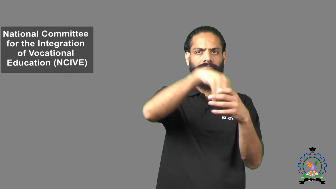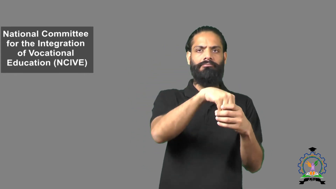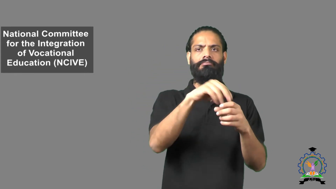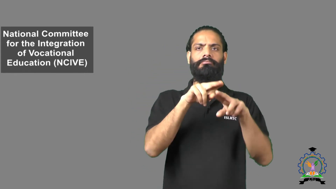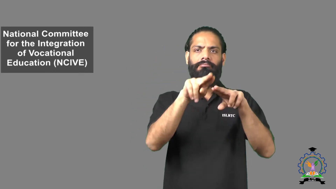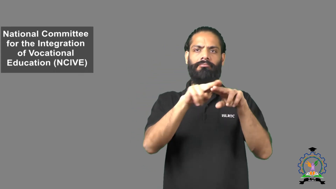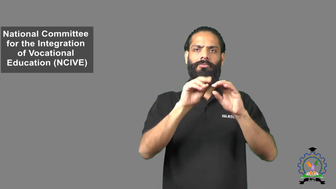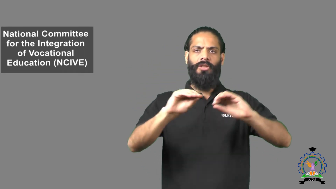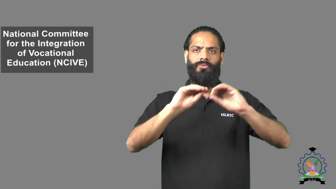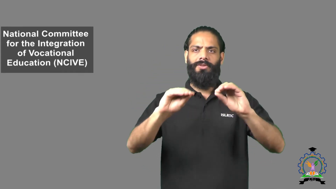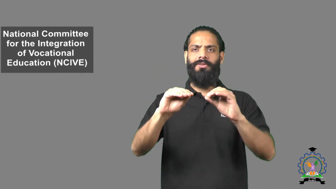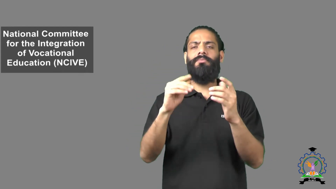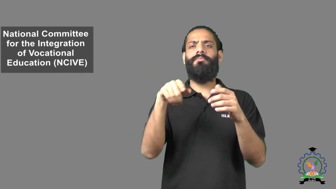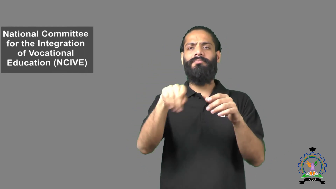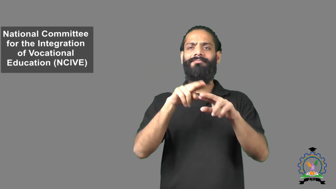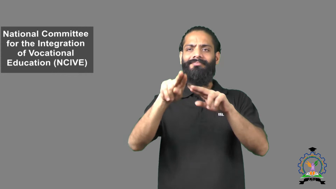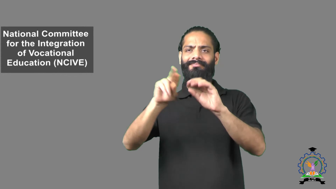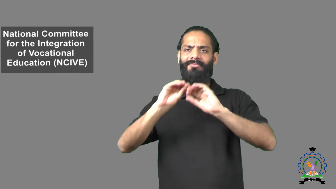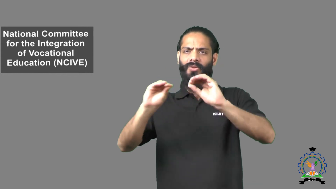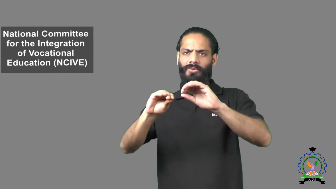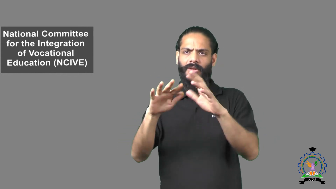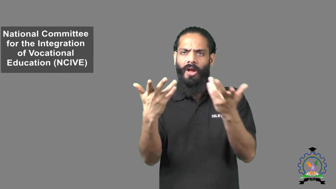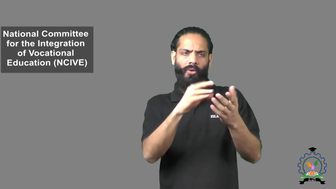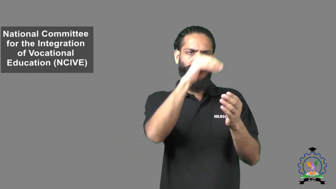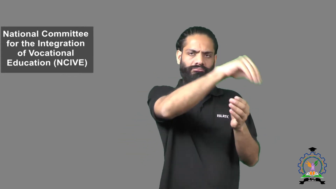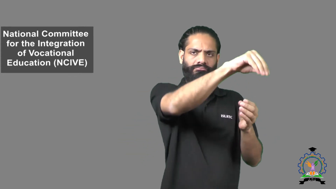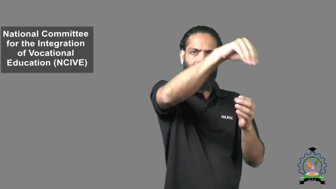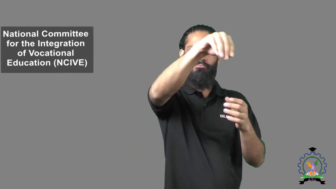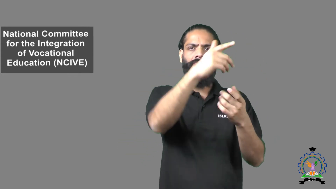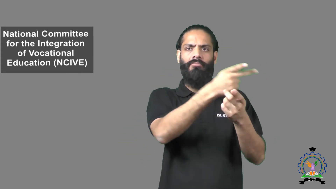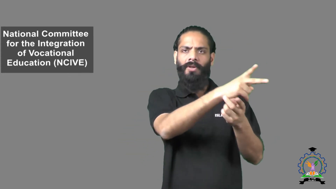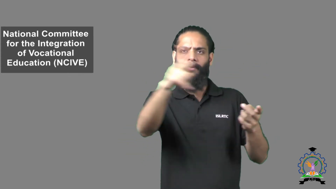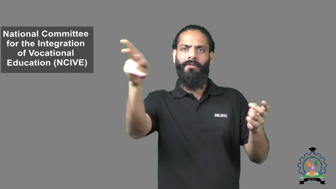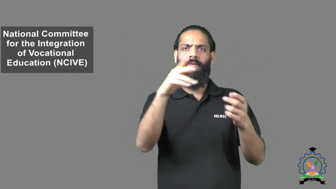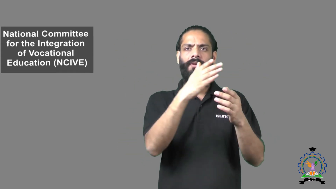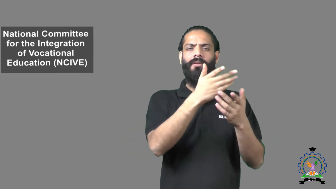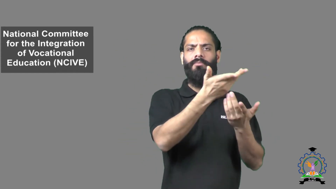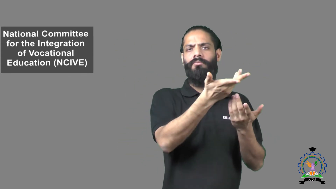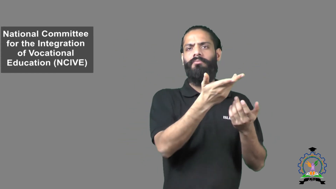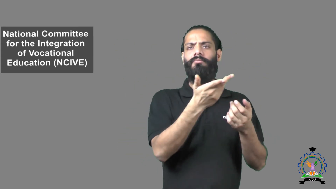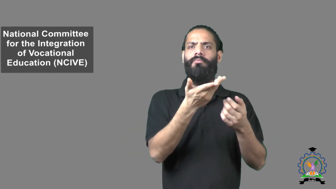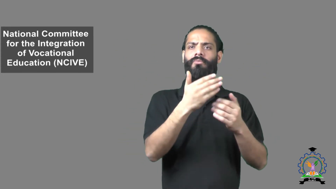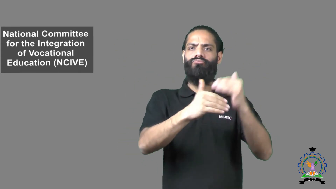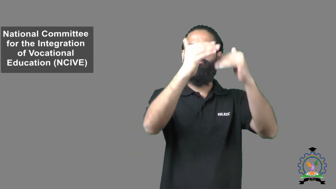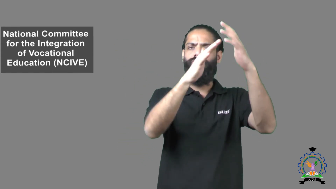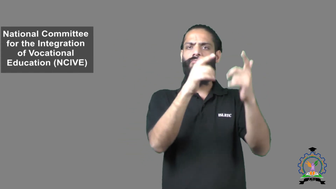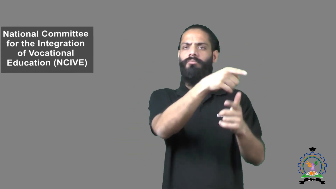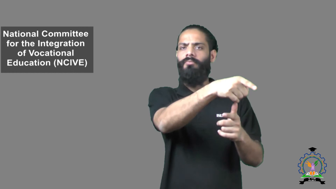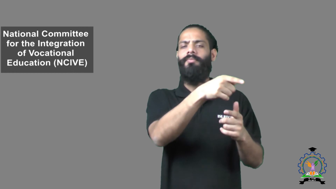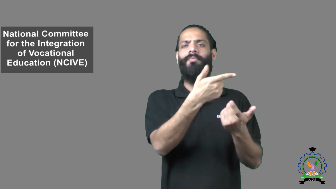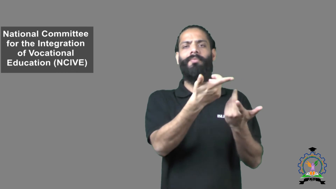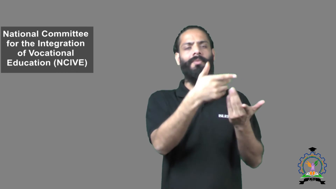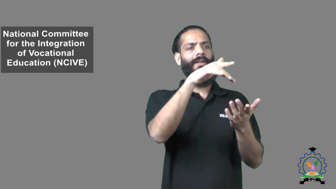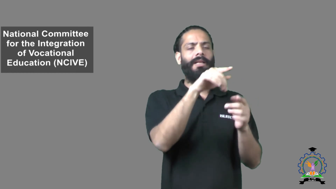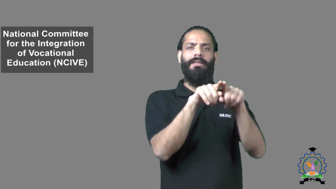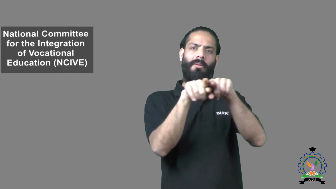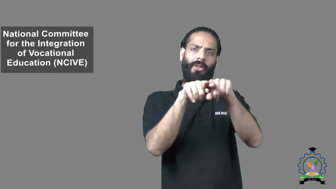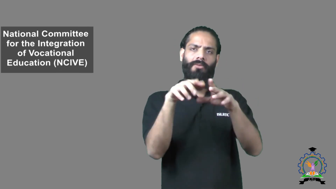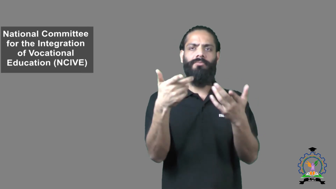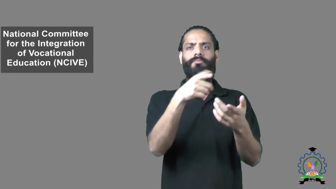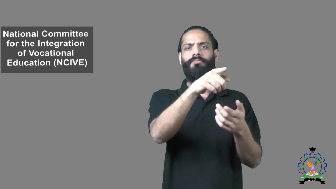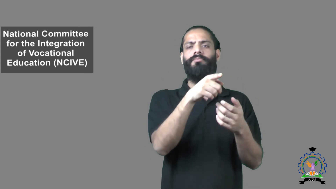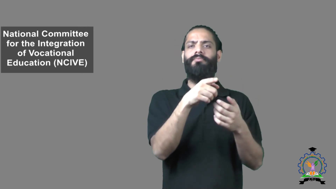National Committee for the Integration of Vocational Education NCIVE